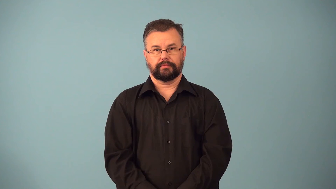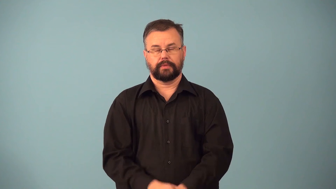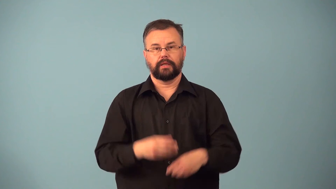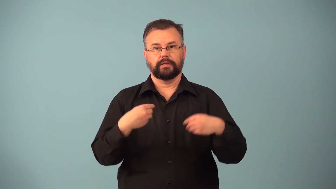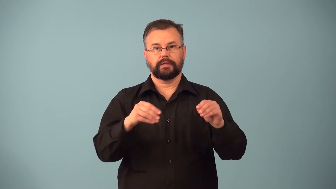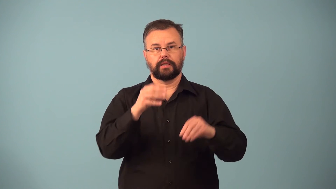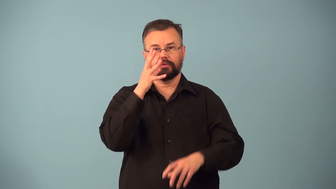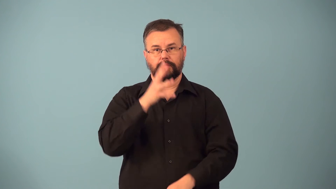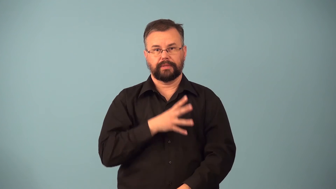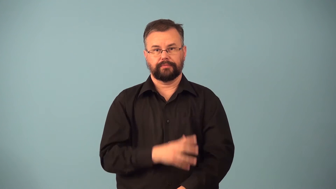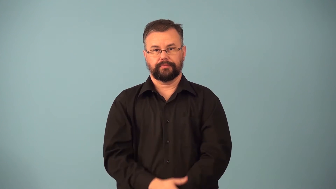salesman